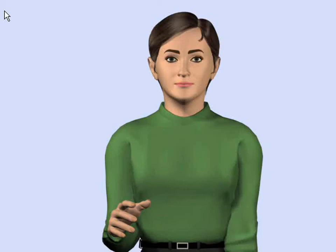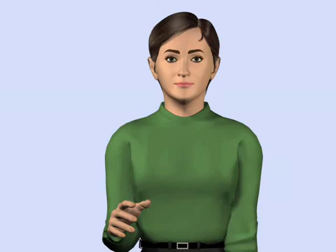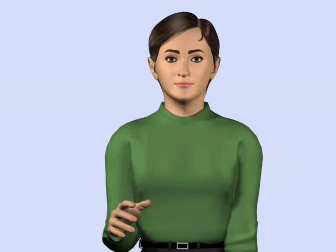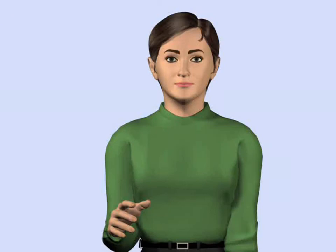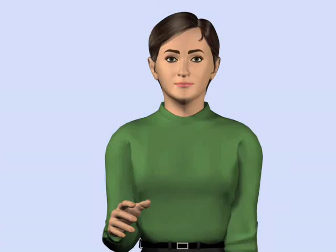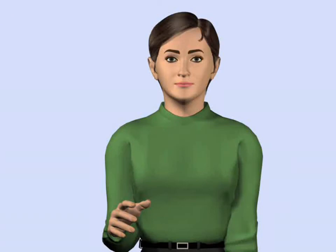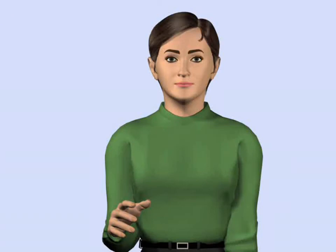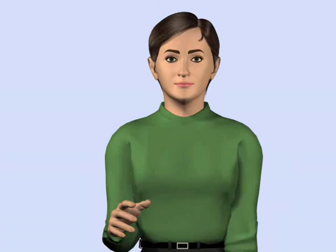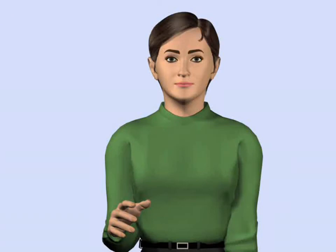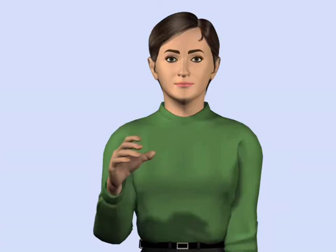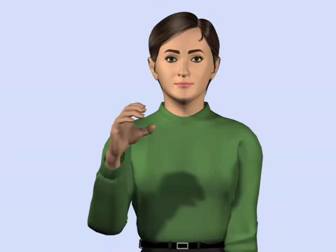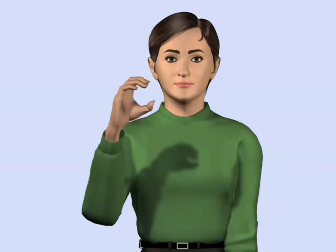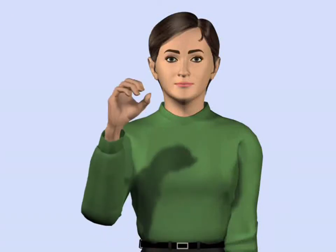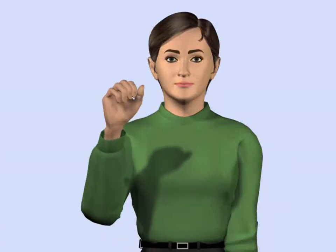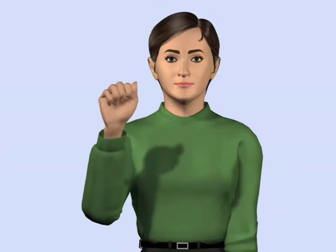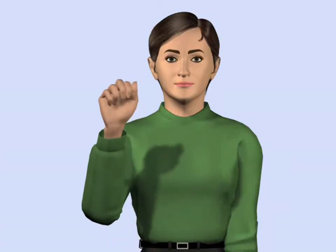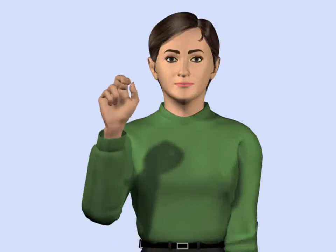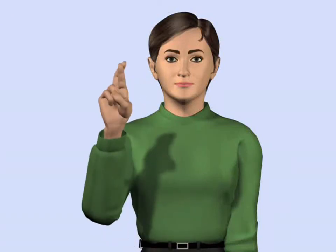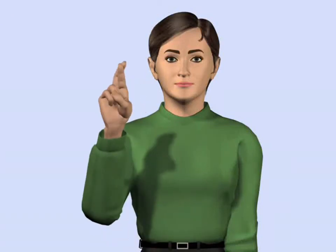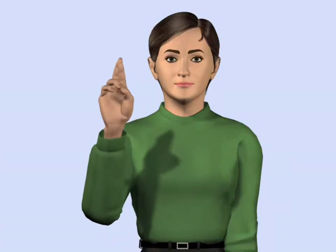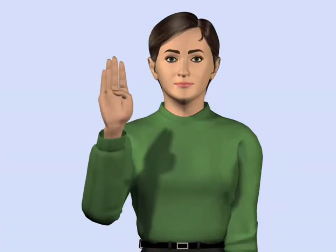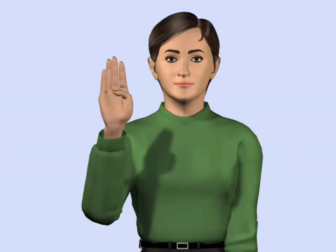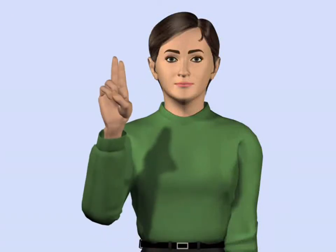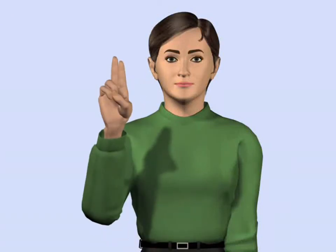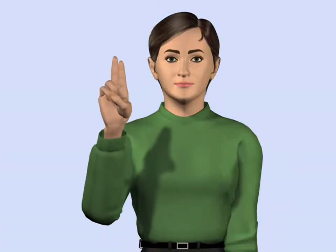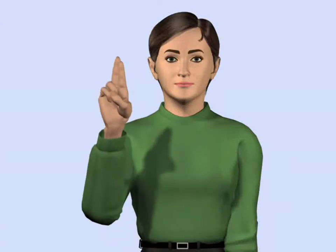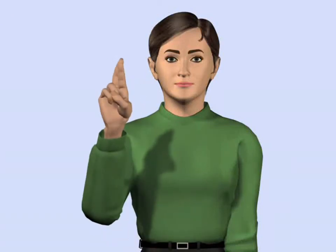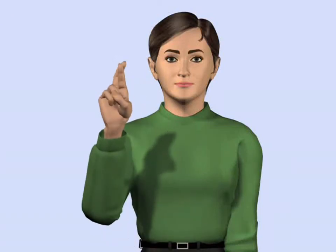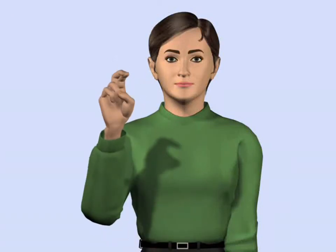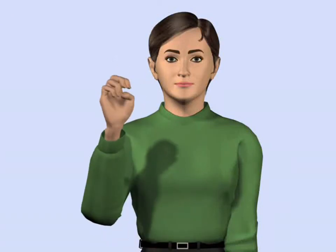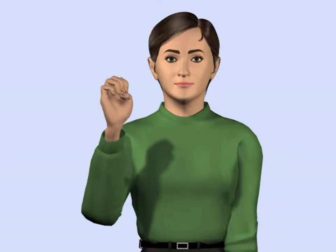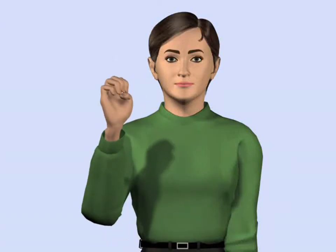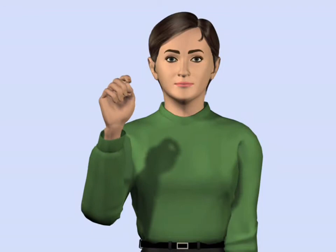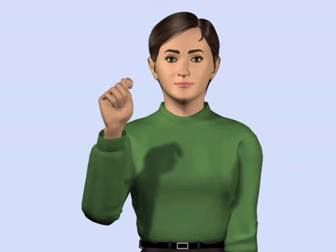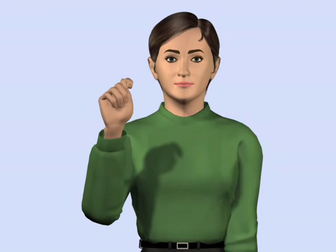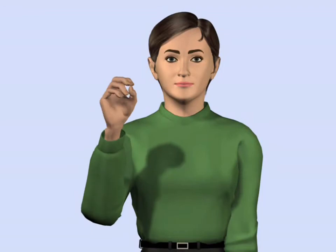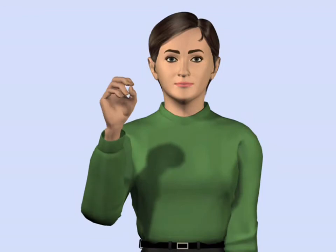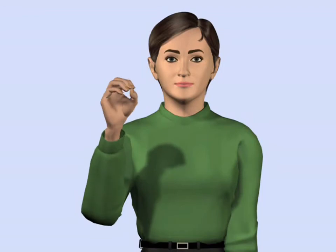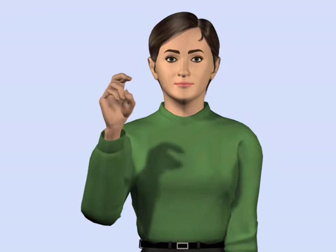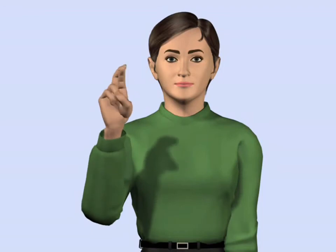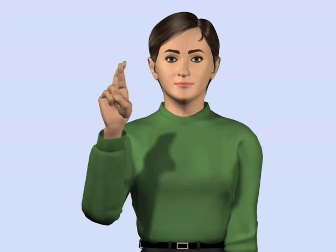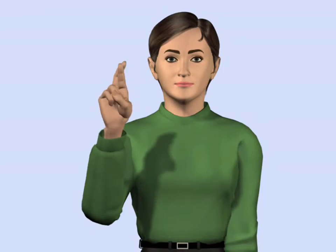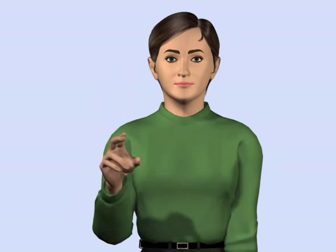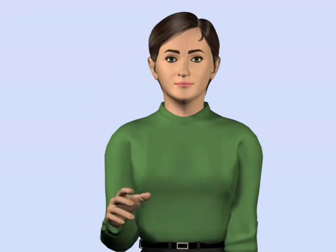carburetor